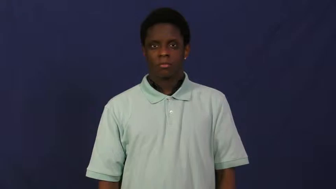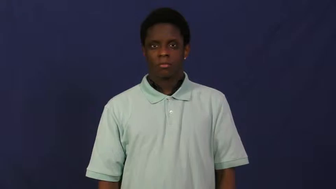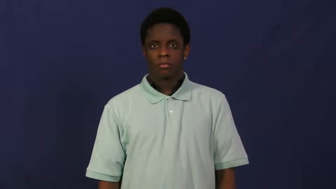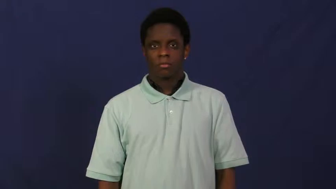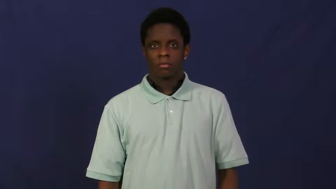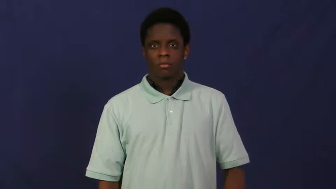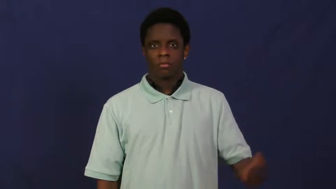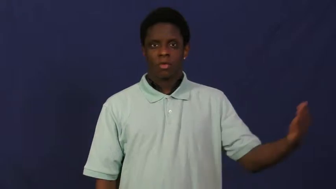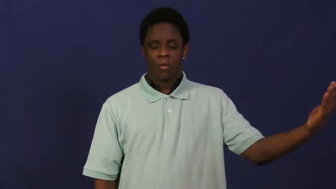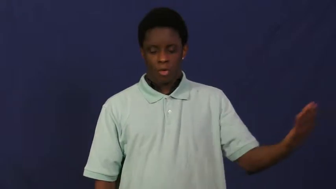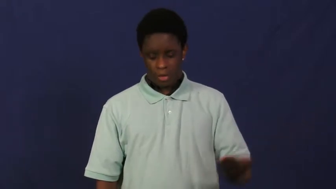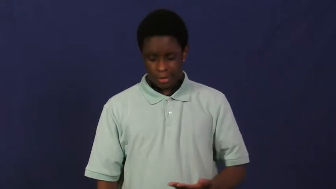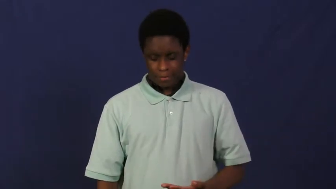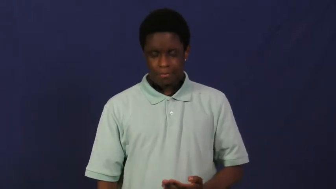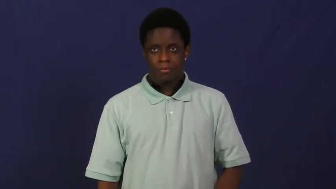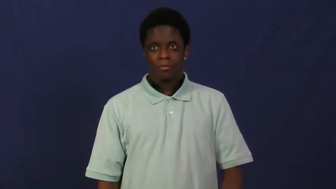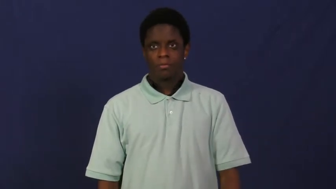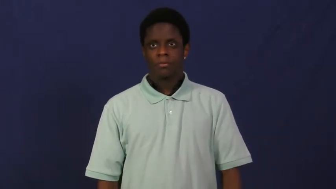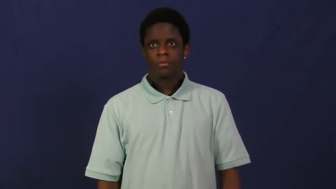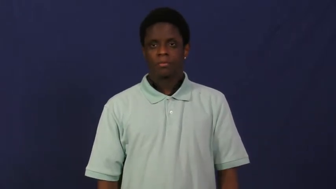hire,hire on,employ,engage